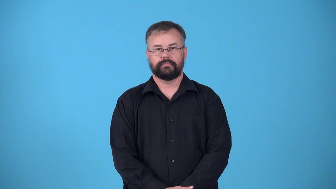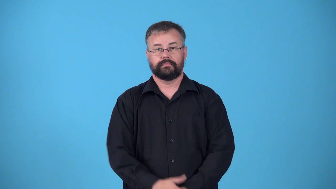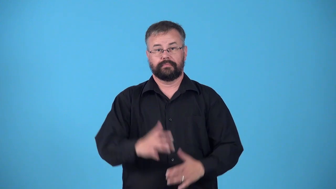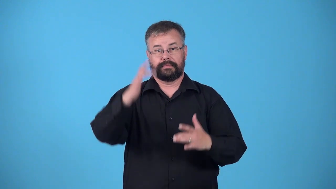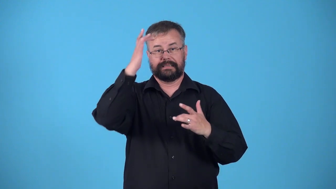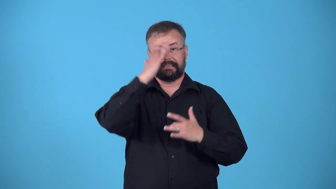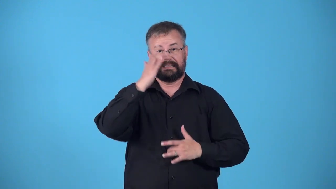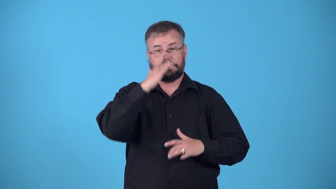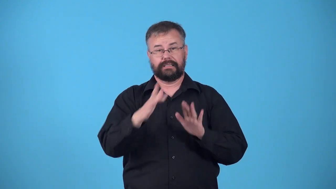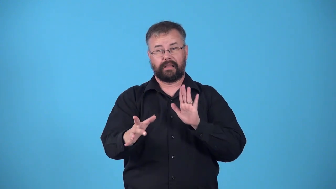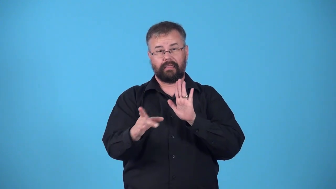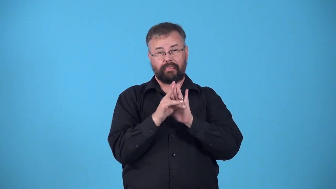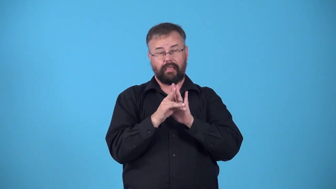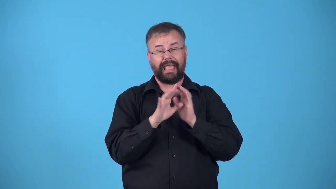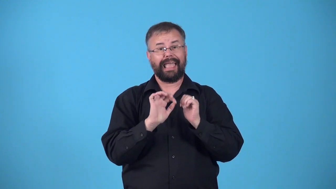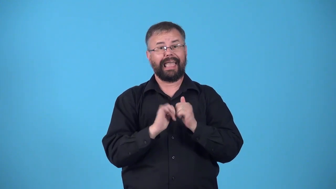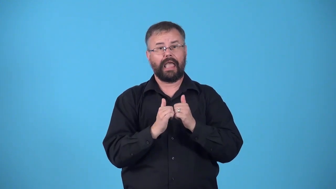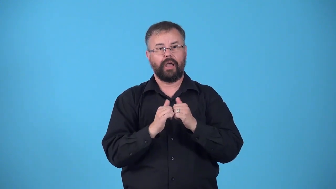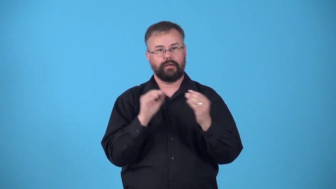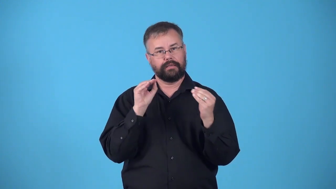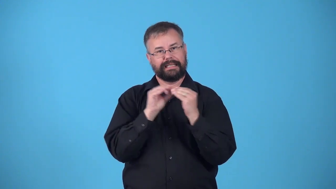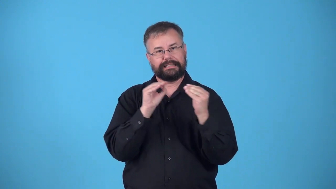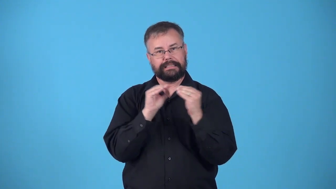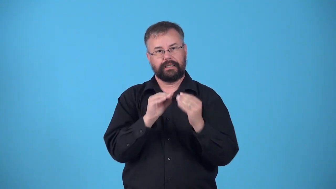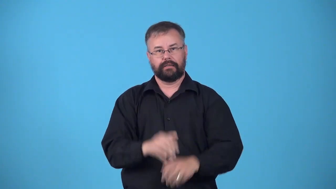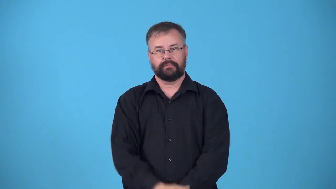mononucleosis